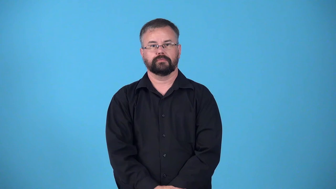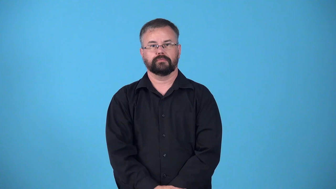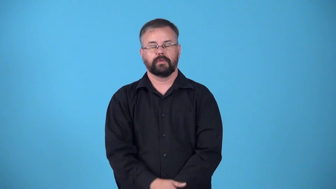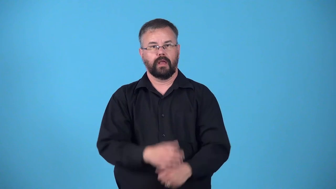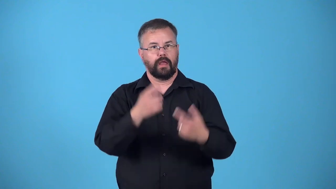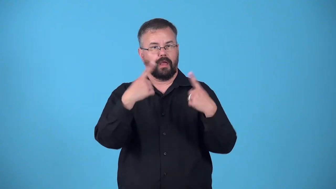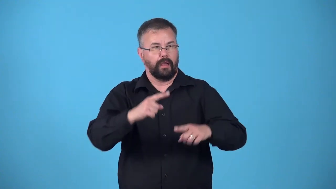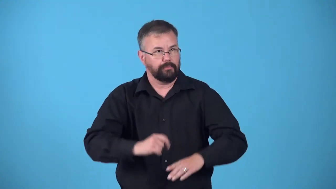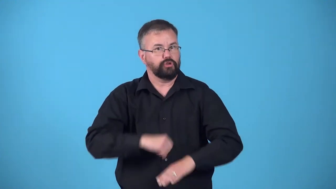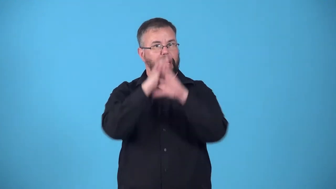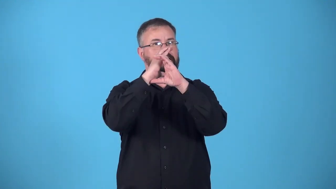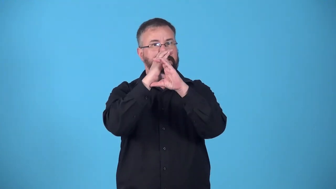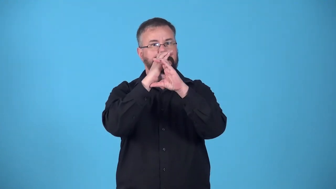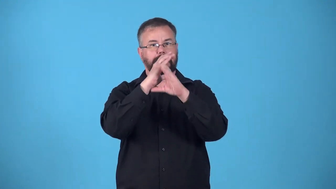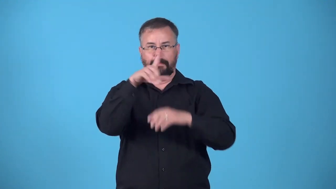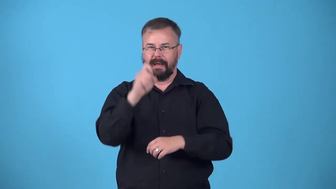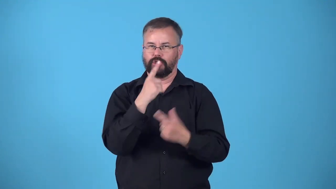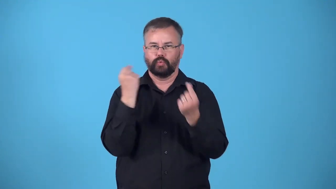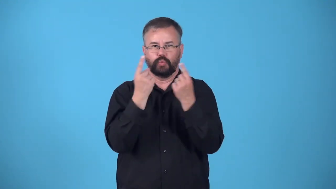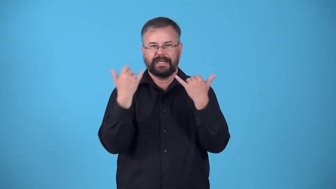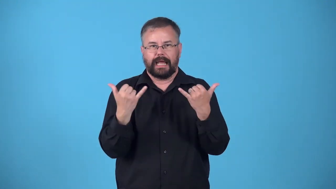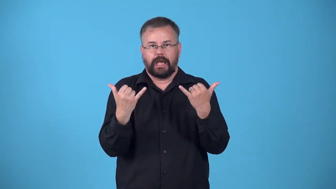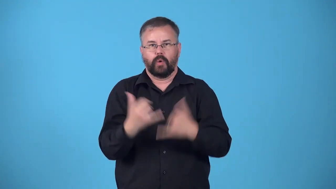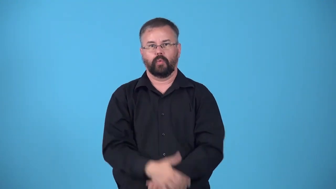exigency